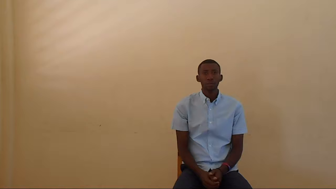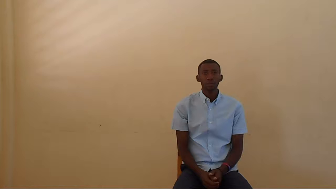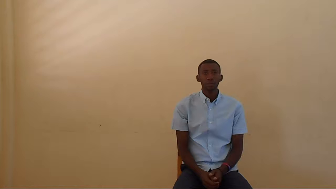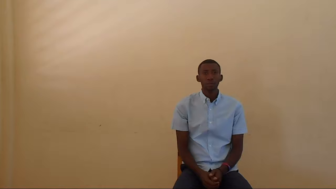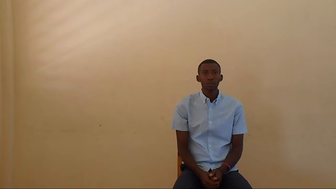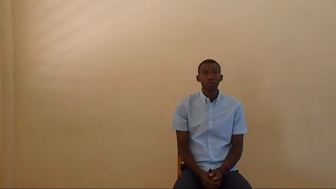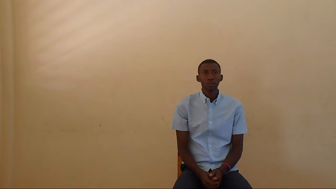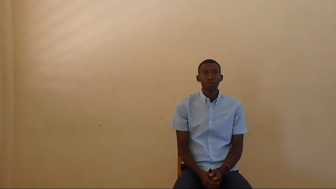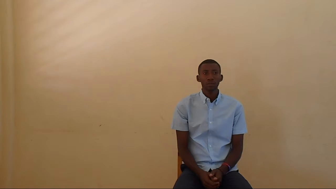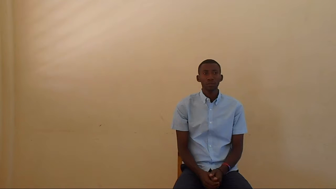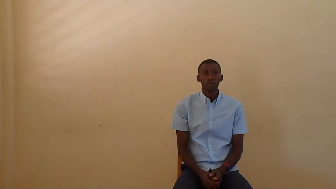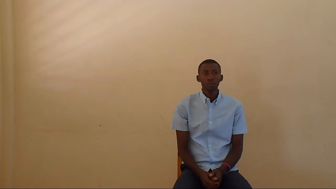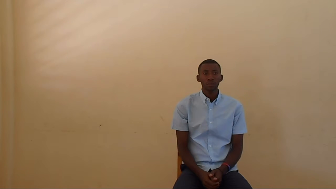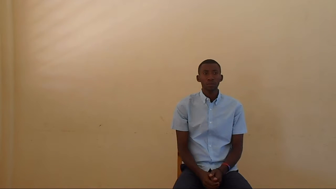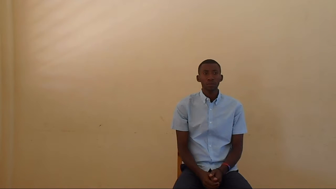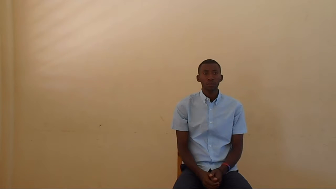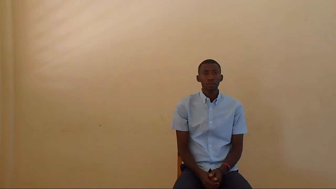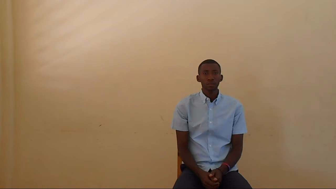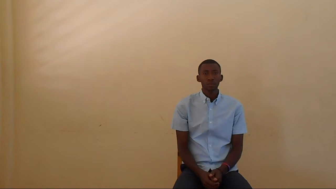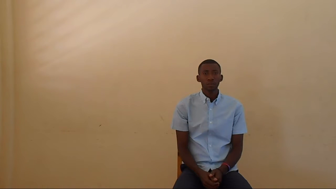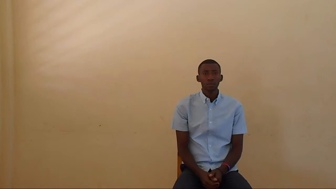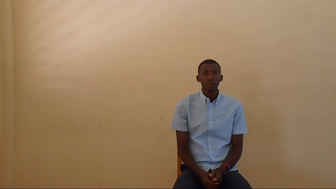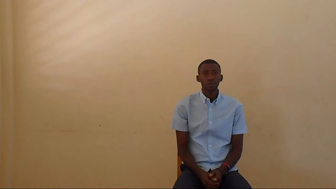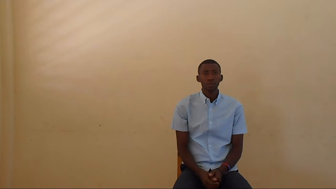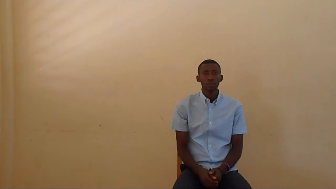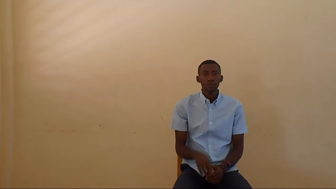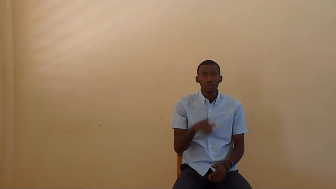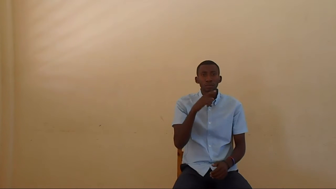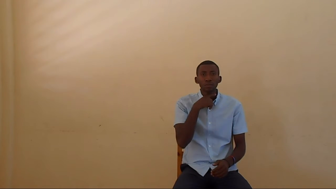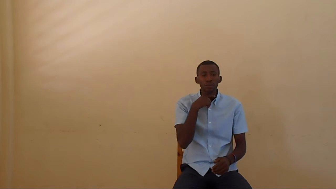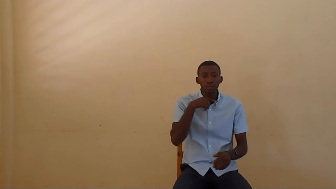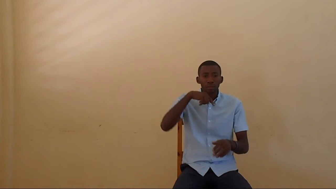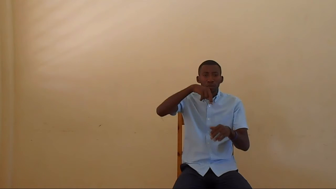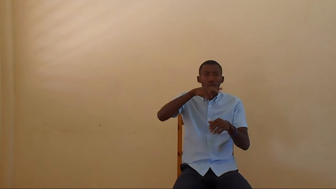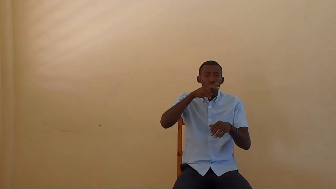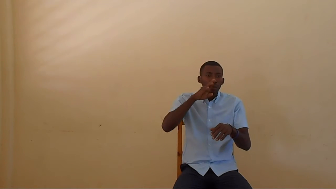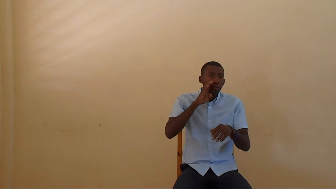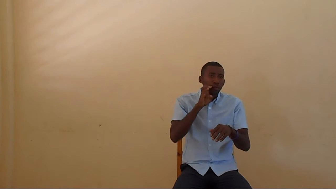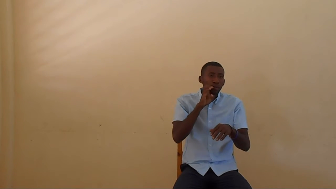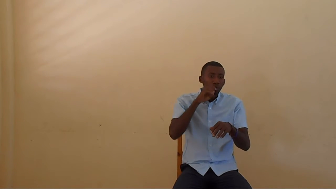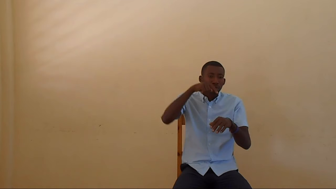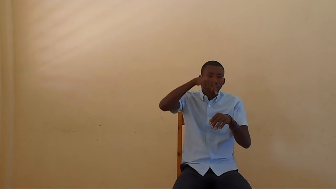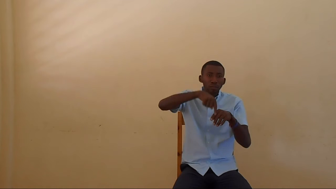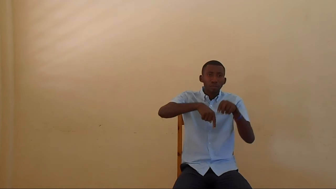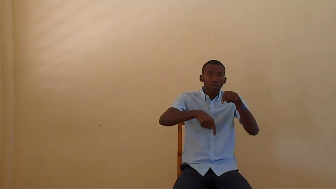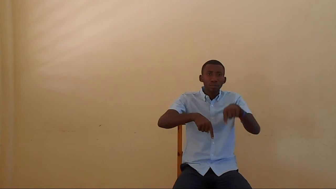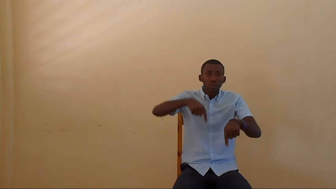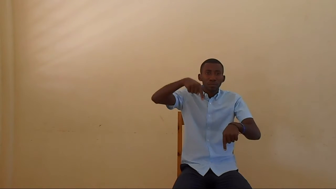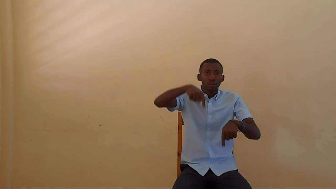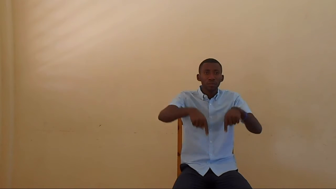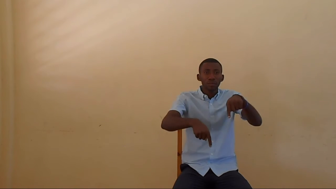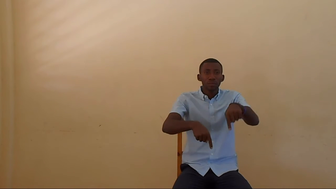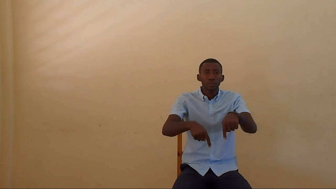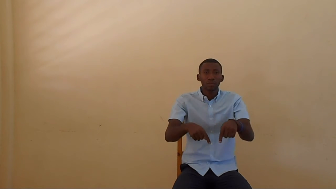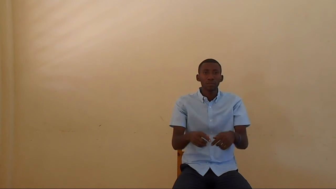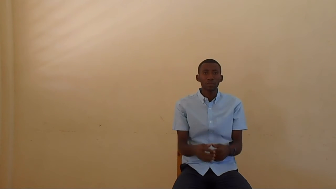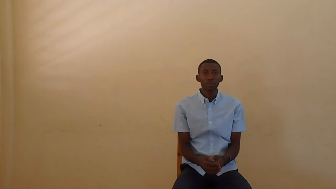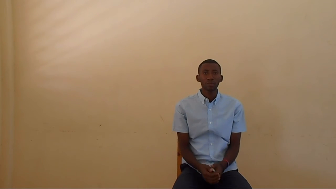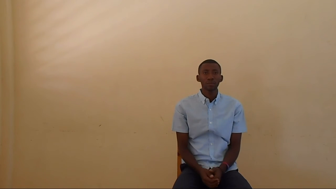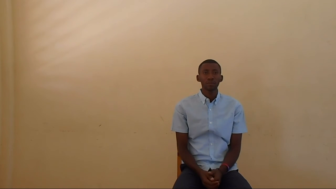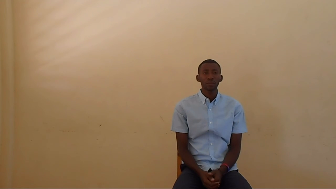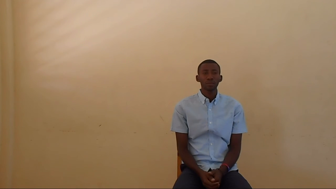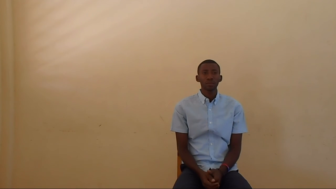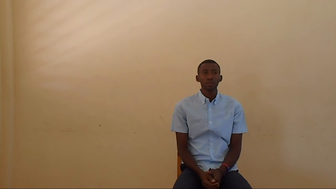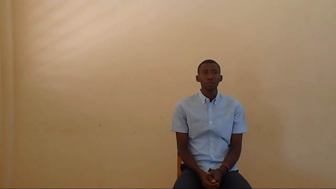flamingo